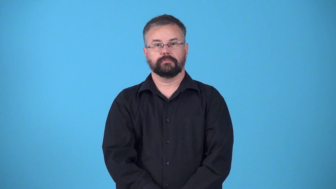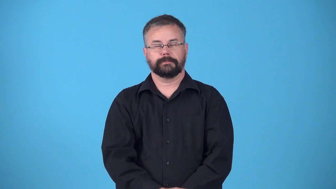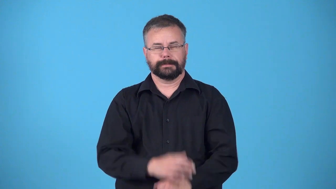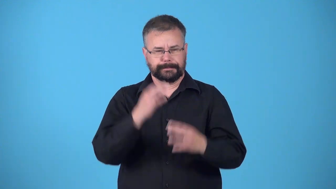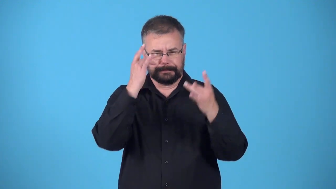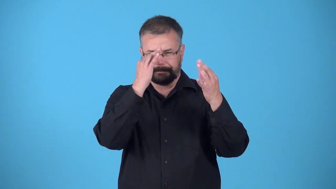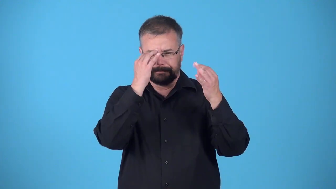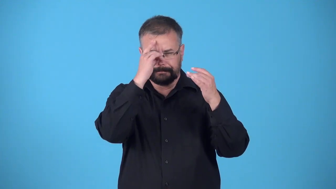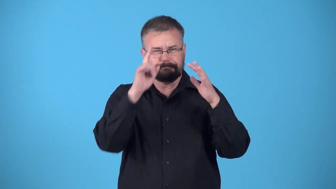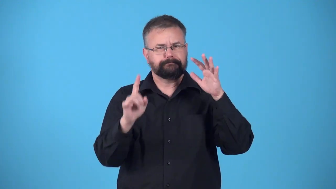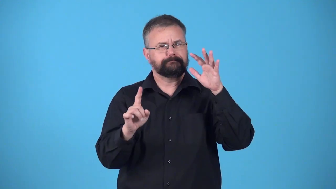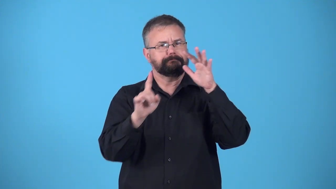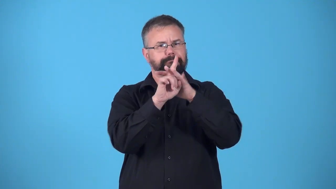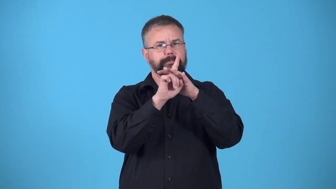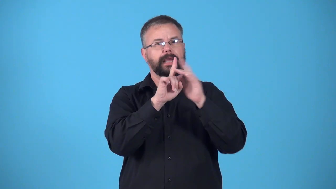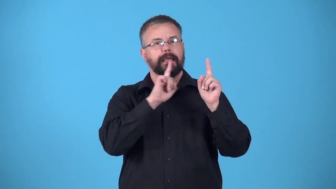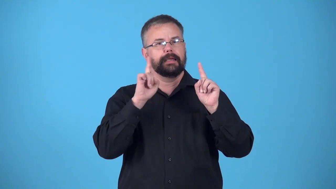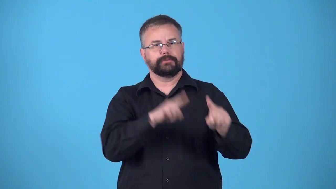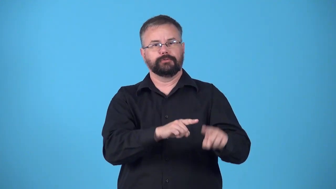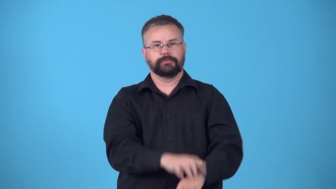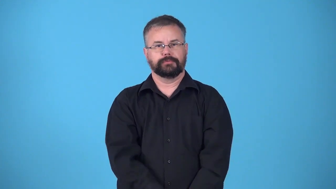come up with, arrive at, come upon